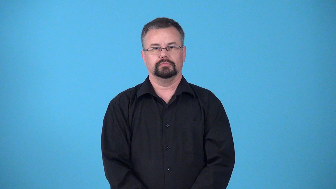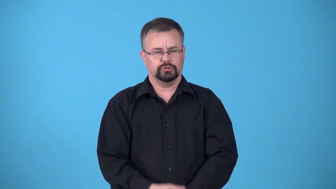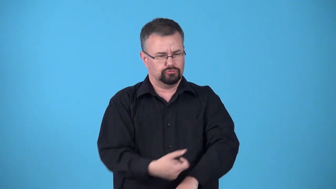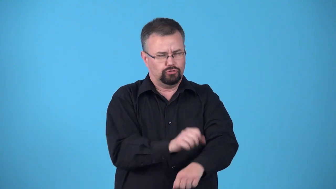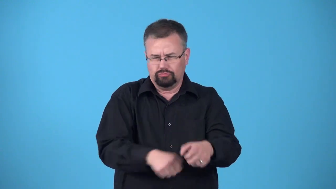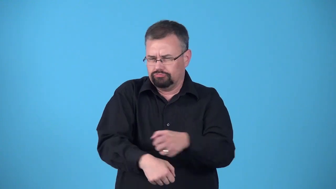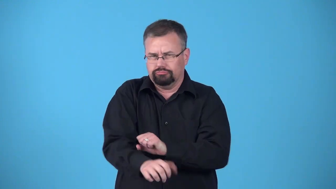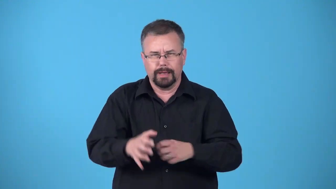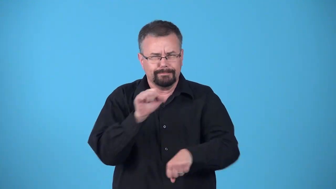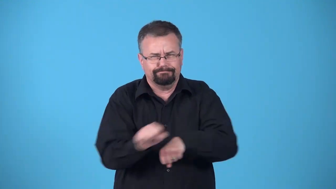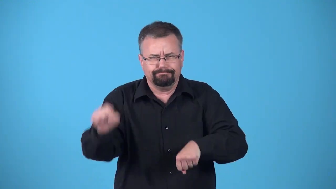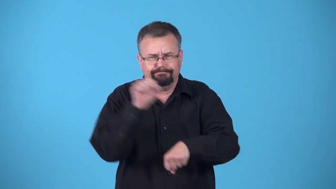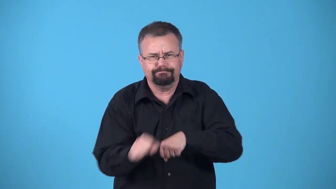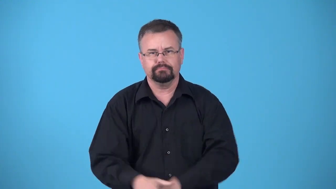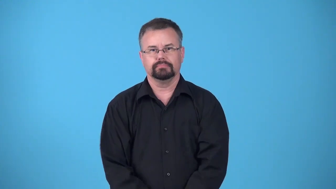roll up your sleeves